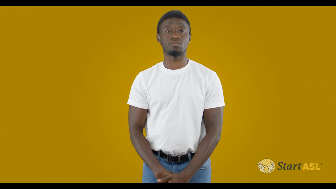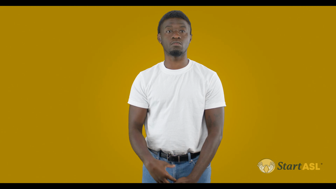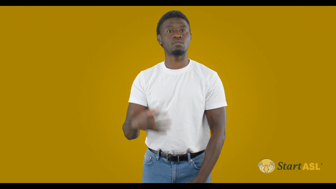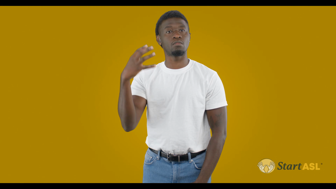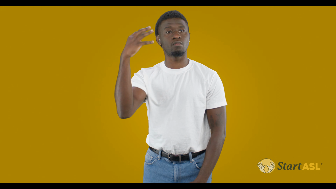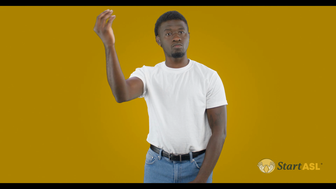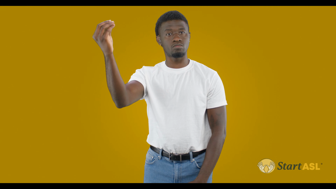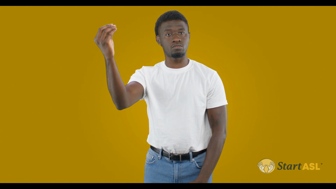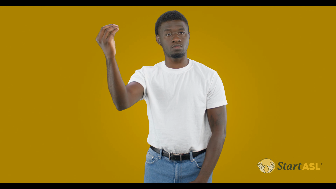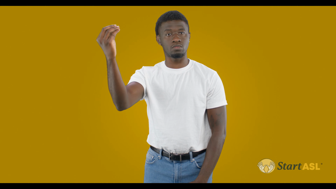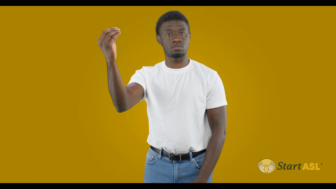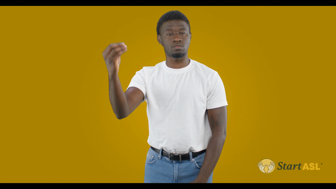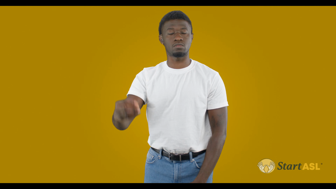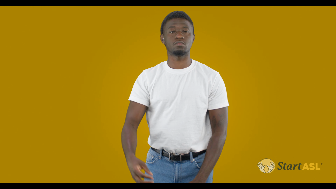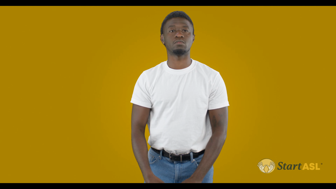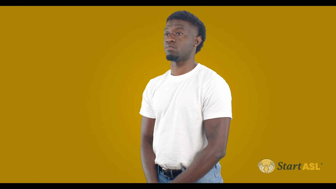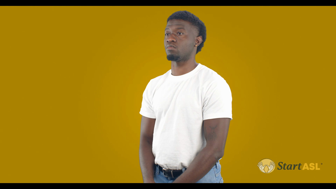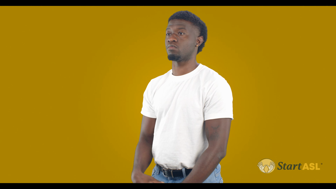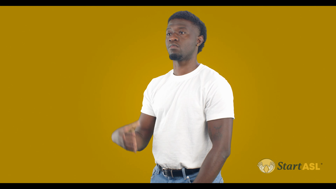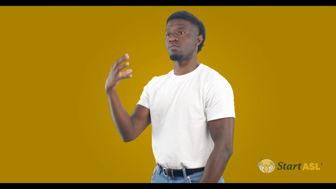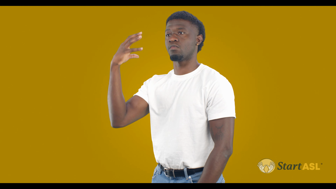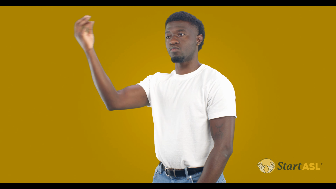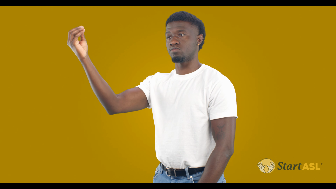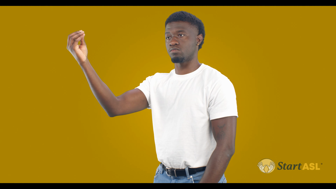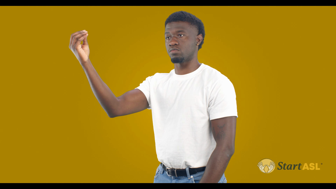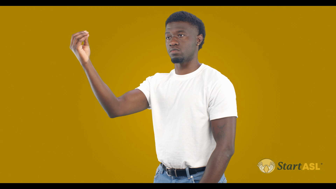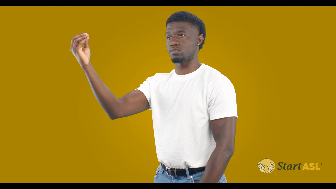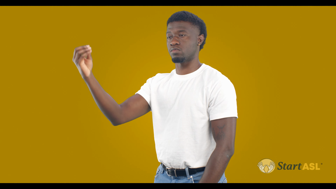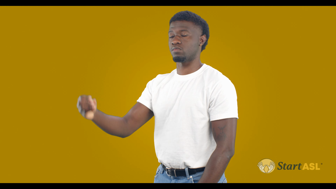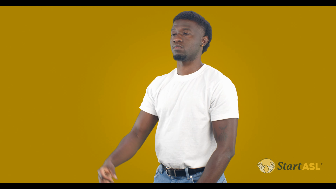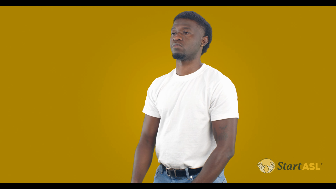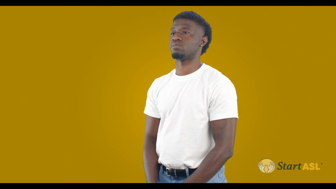out